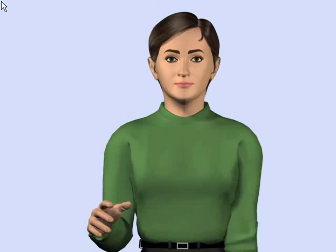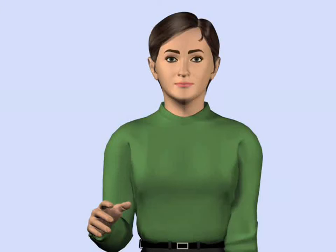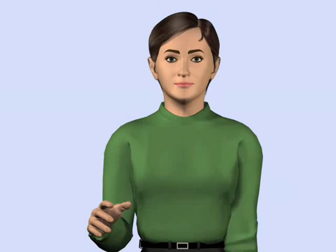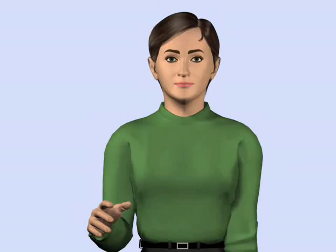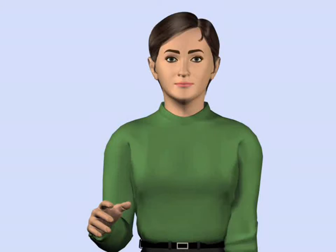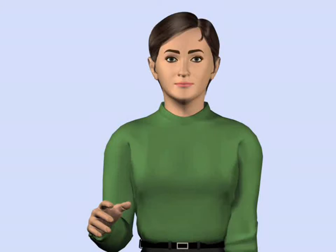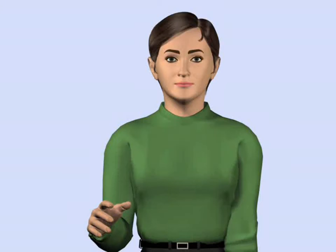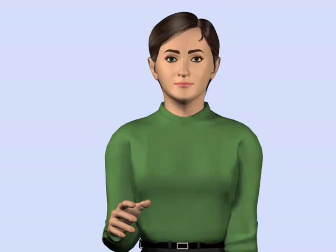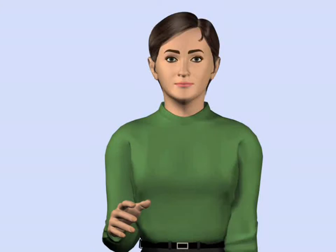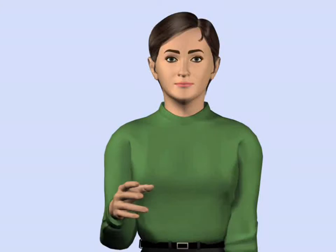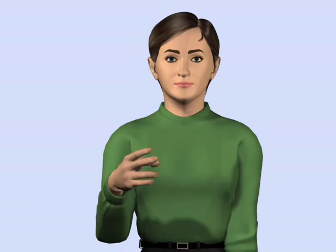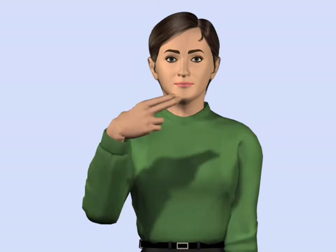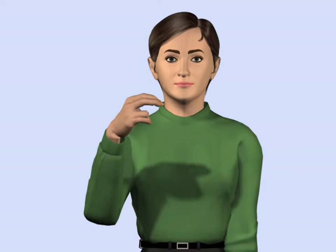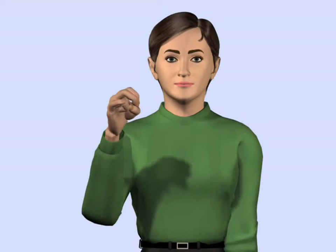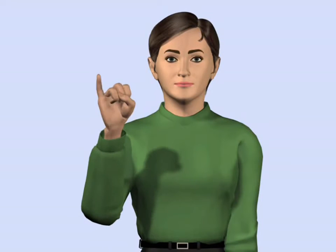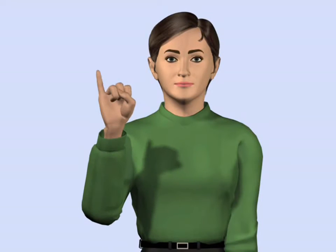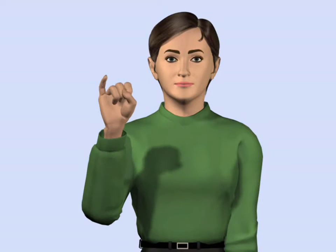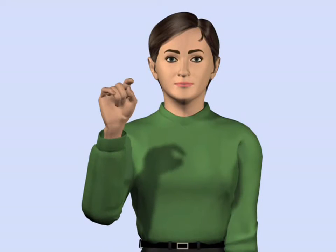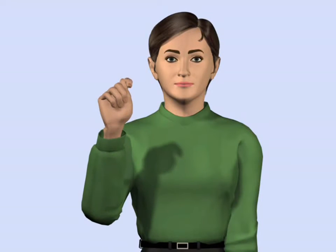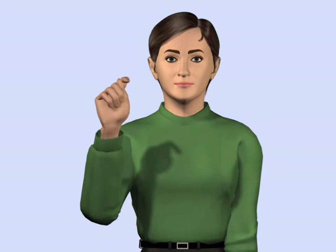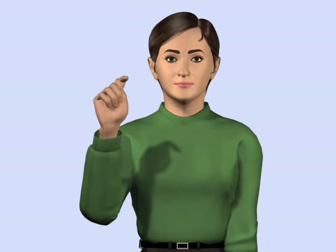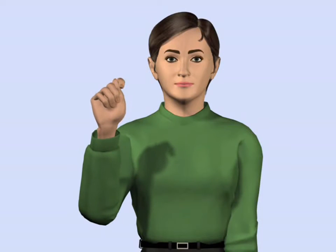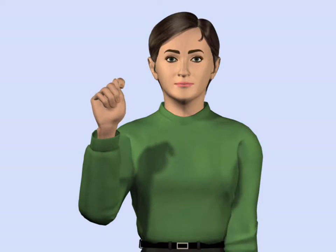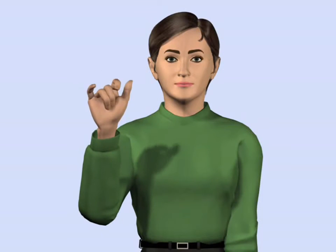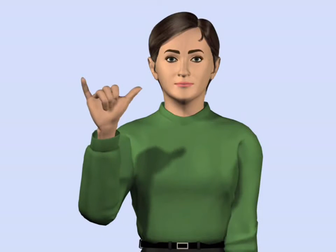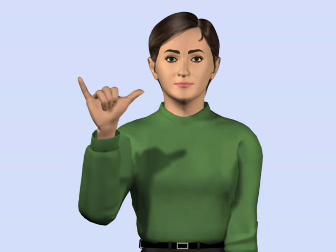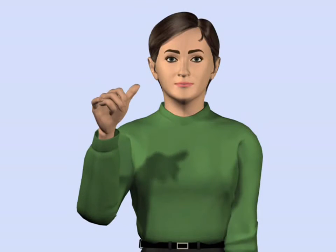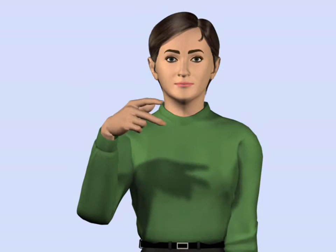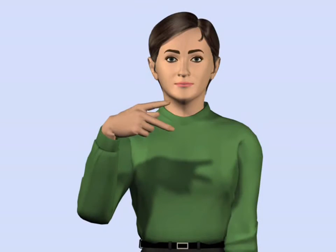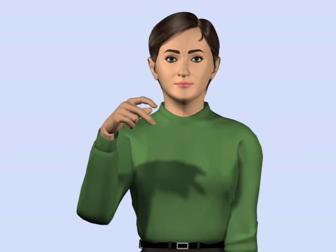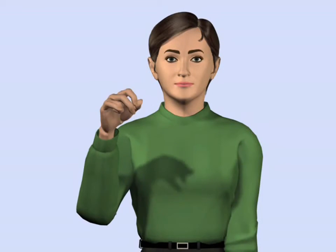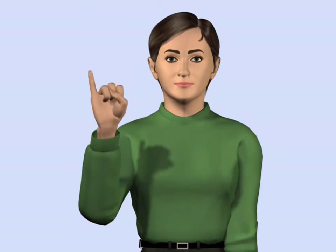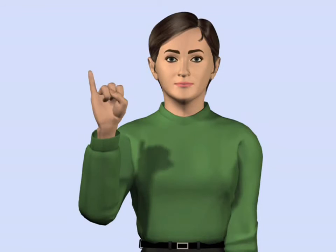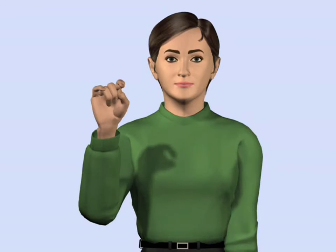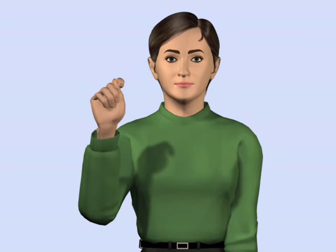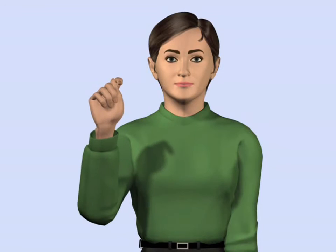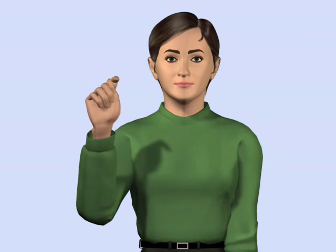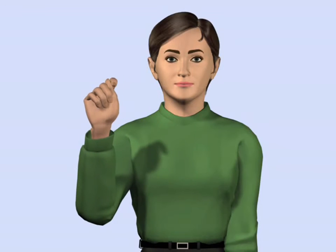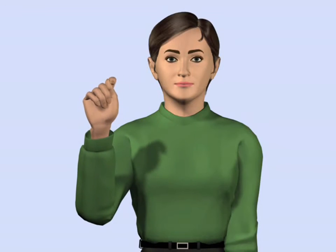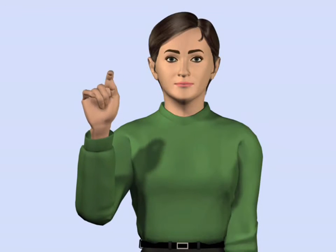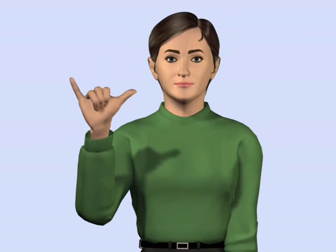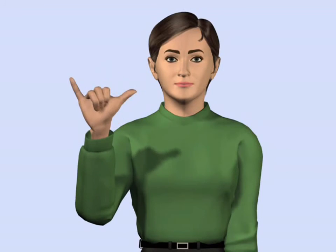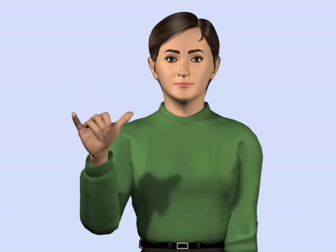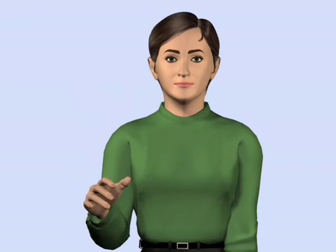hitty pitty